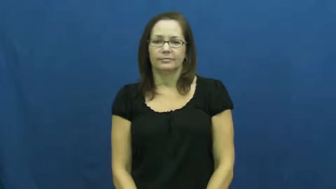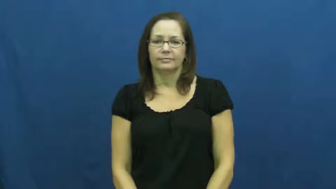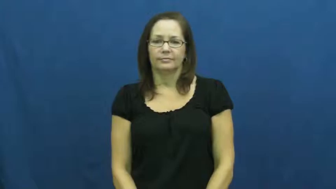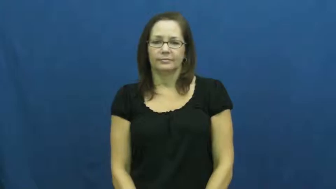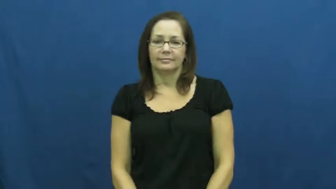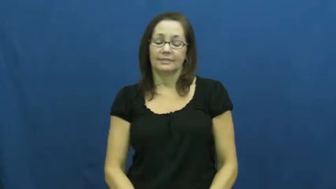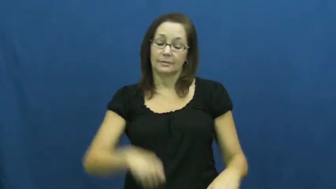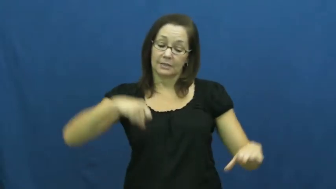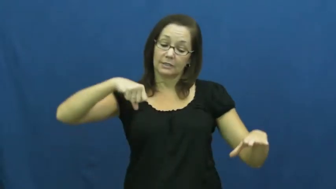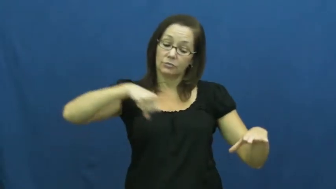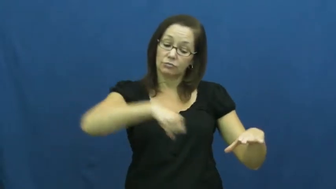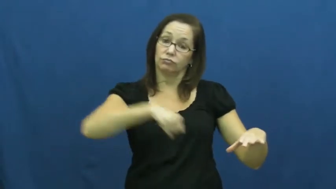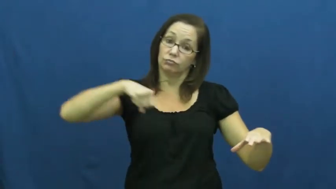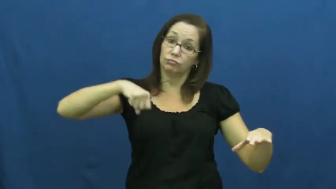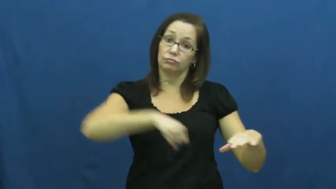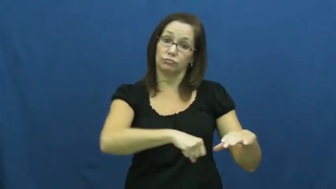pump,pump out